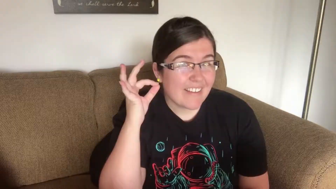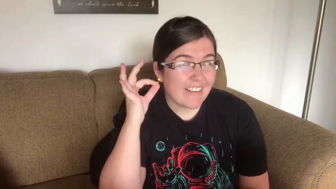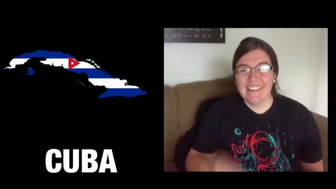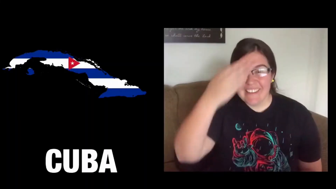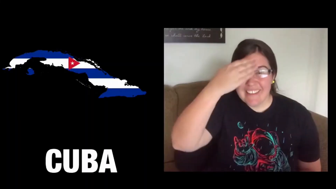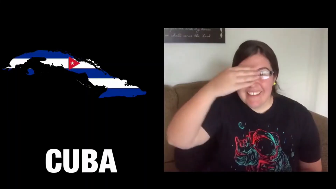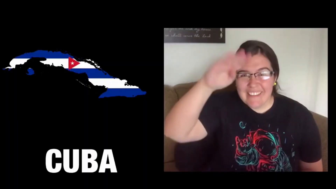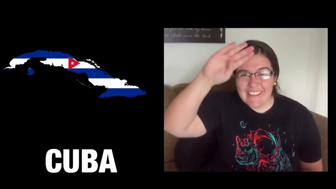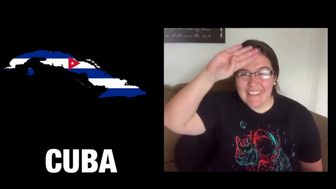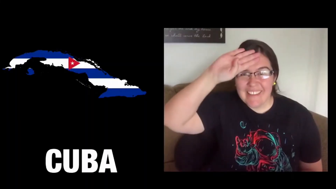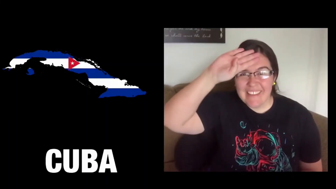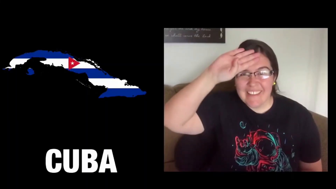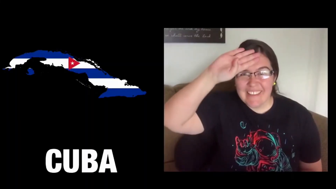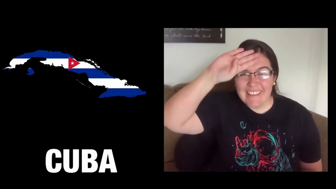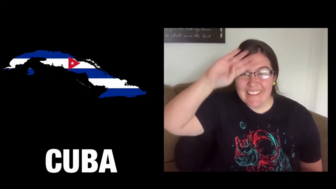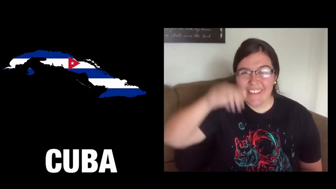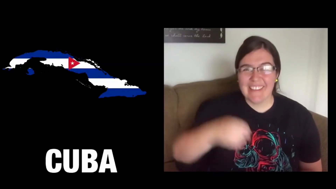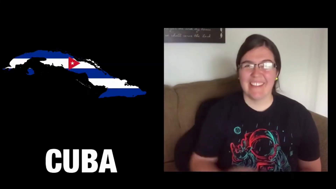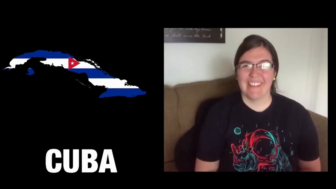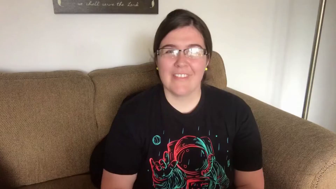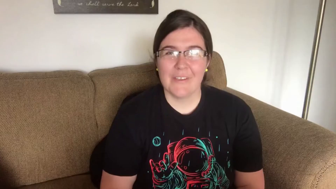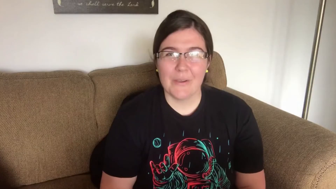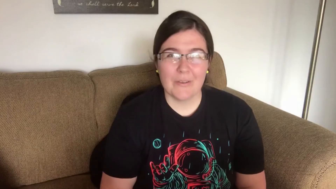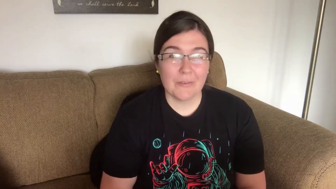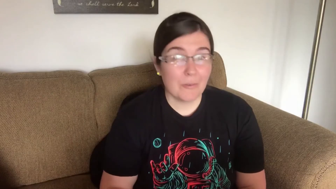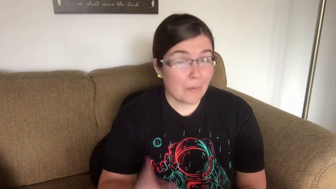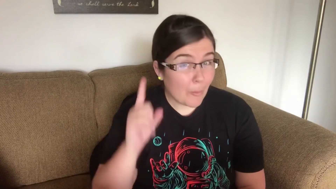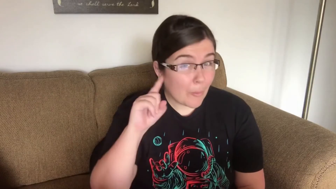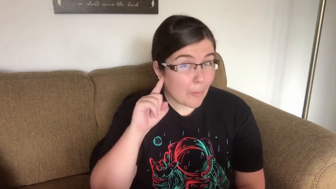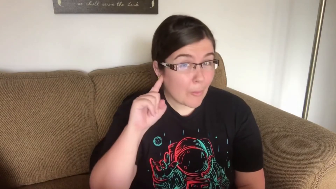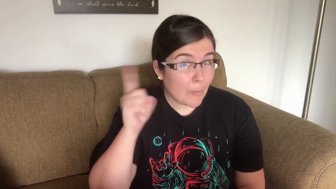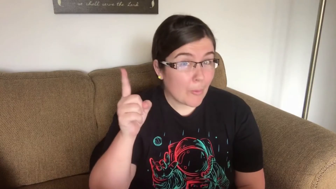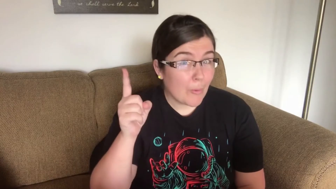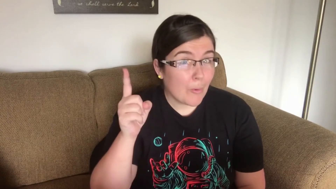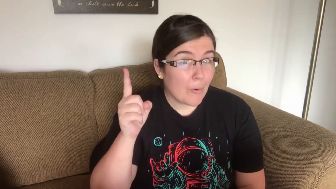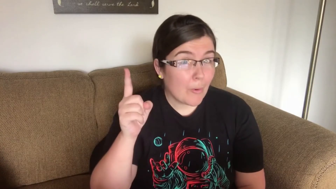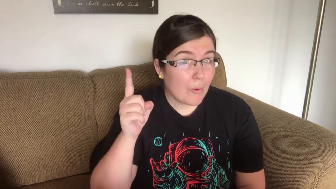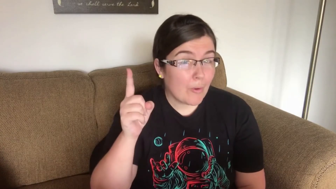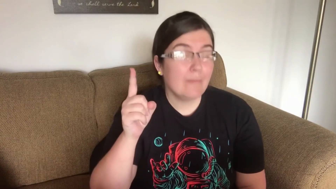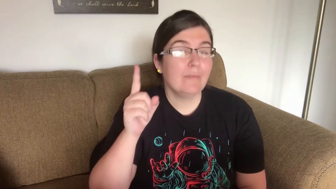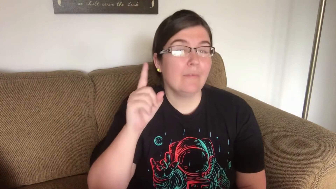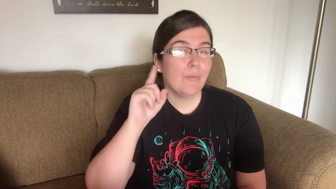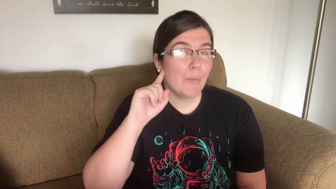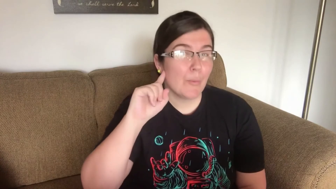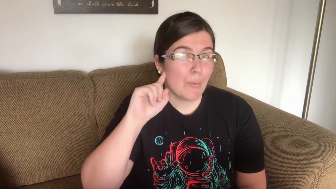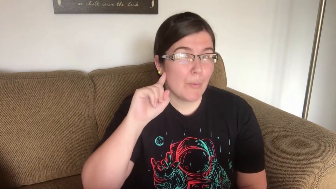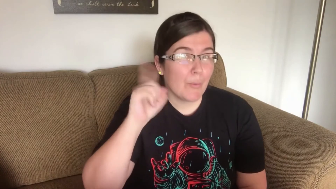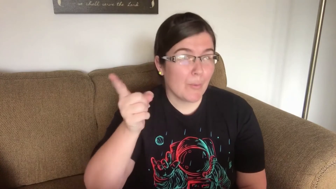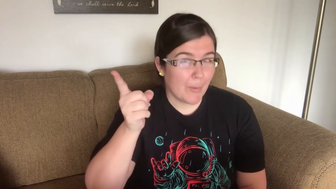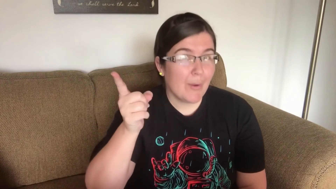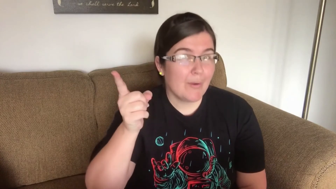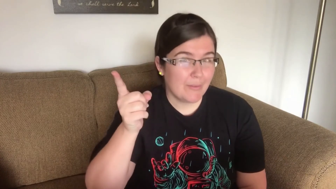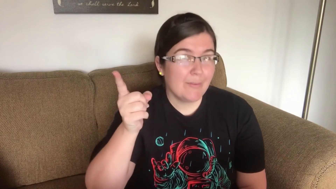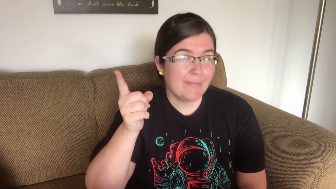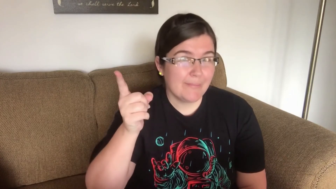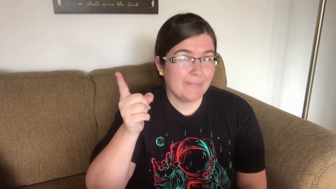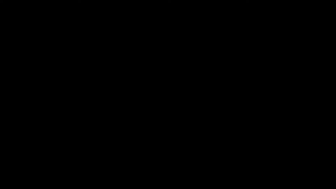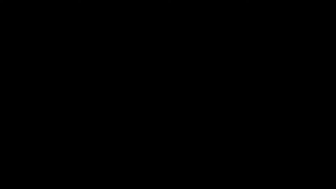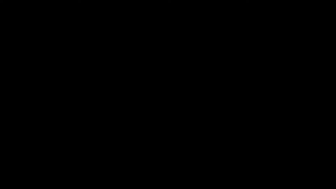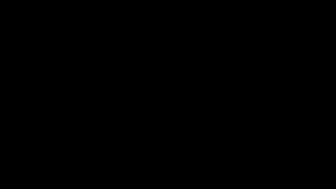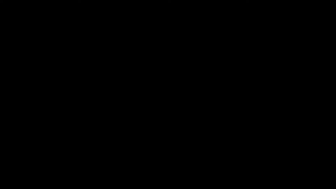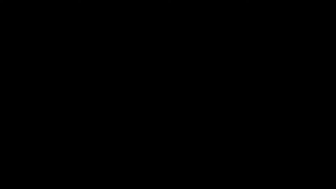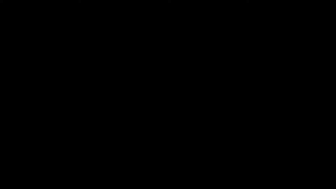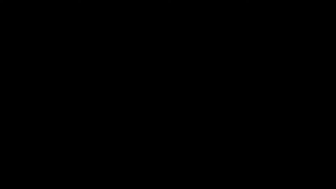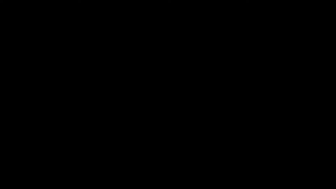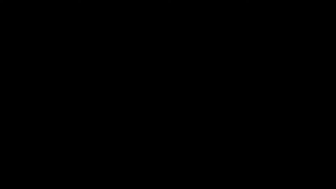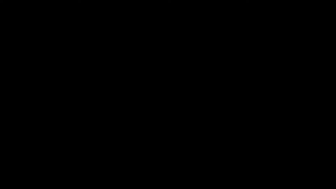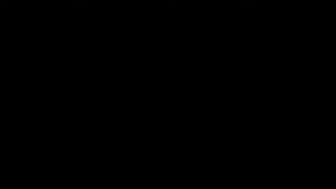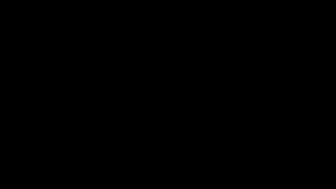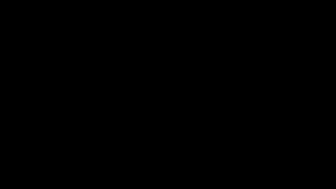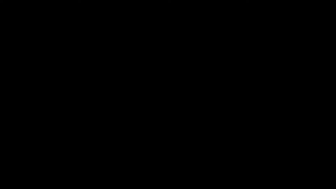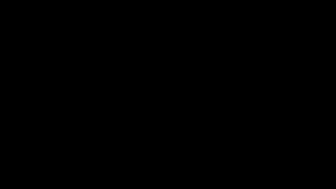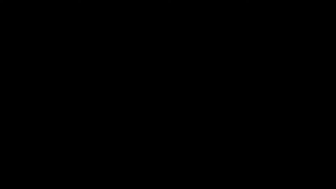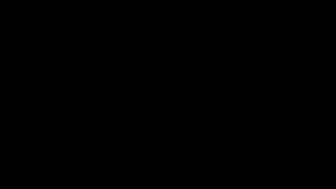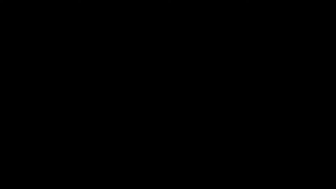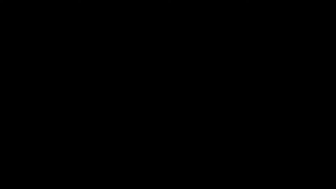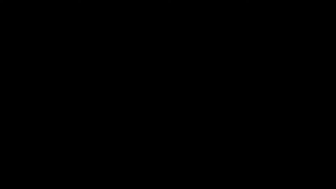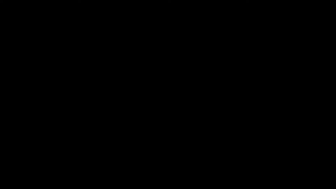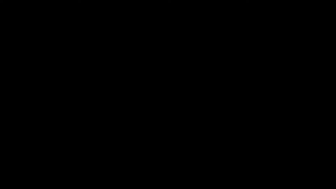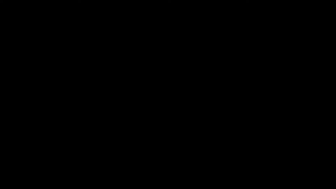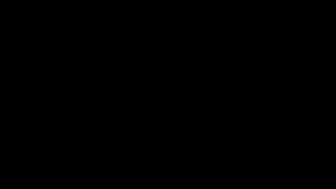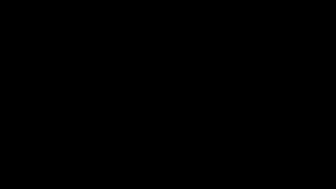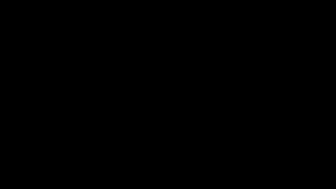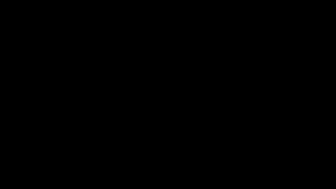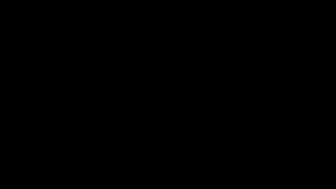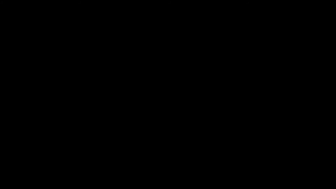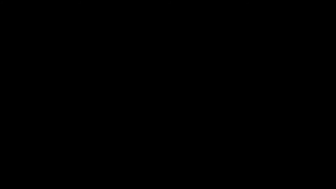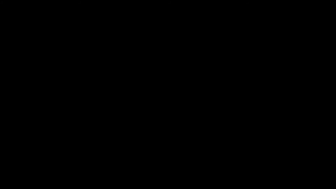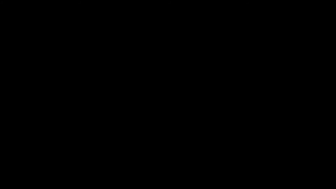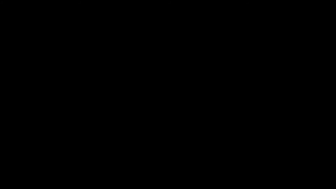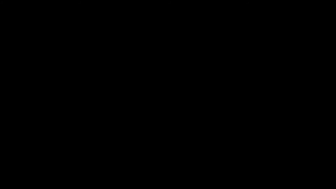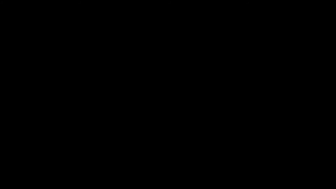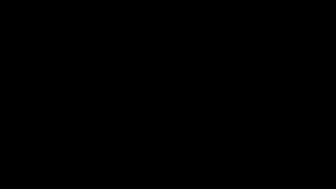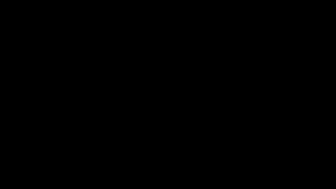HEARING